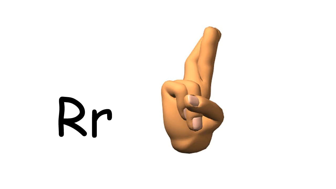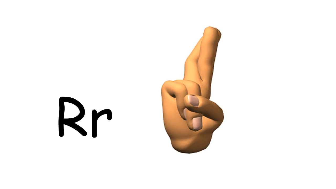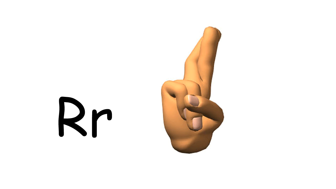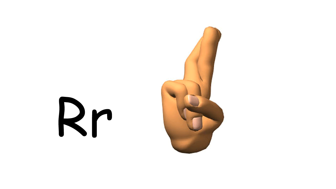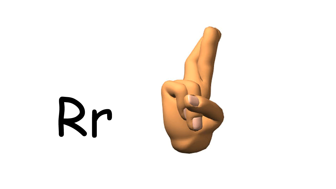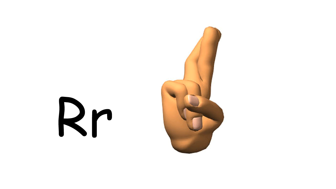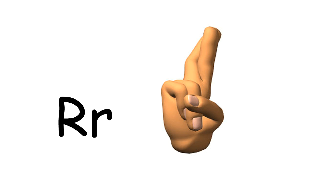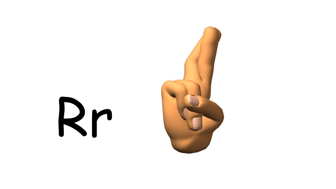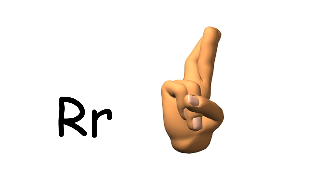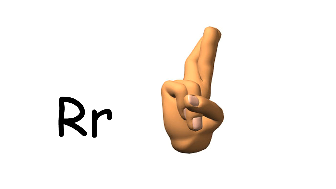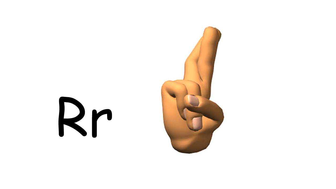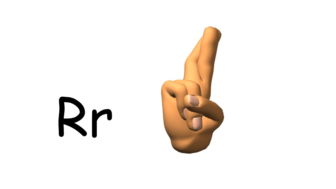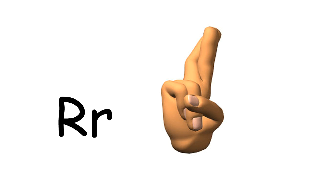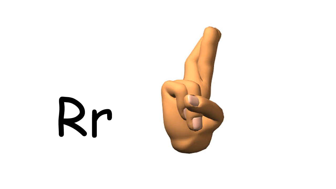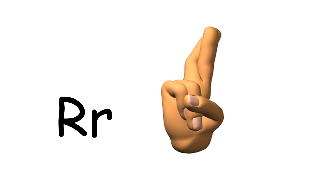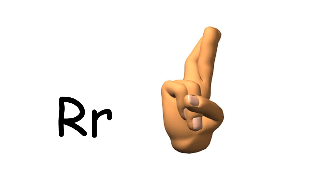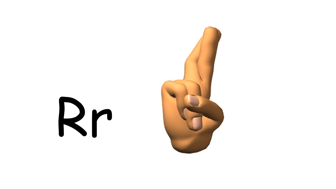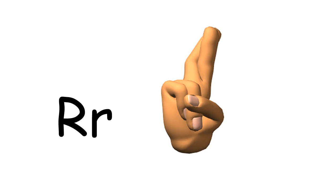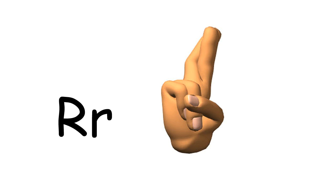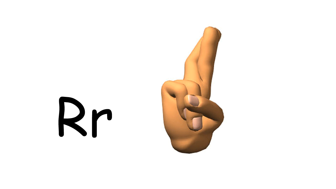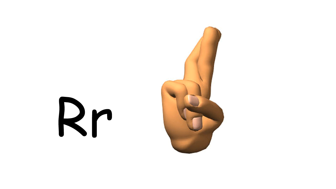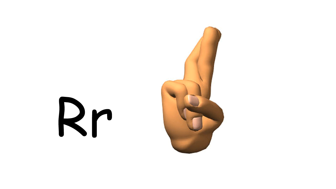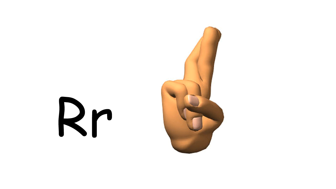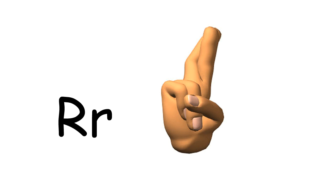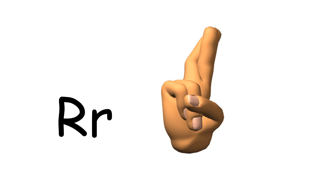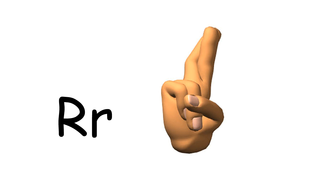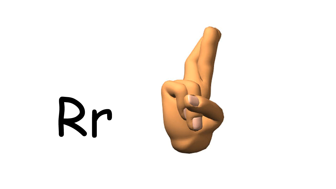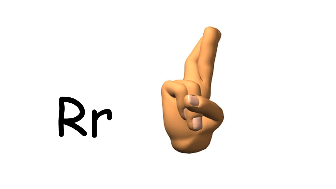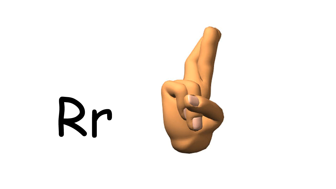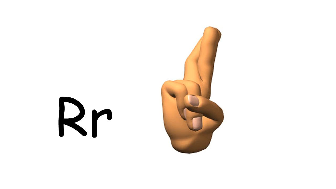r